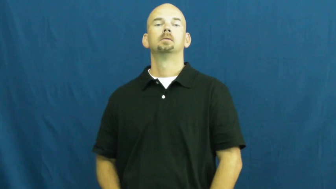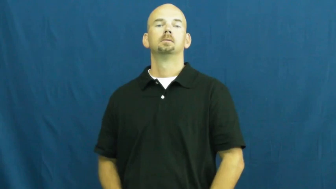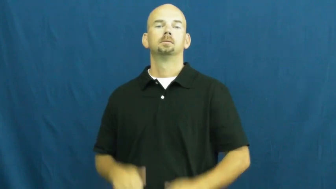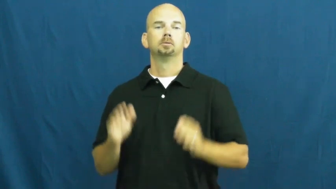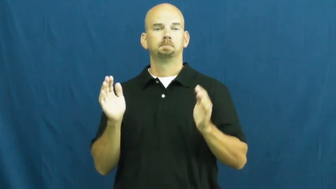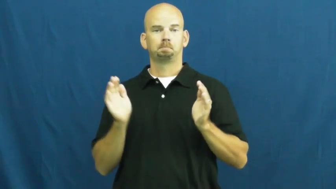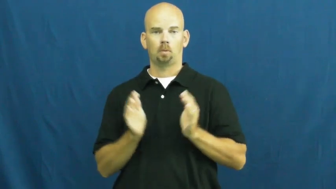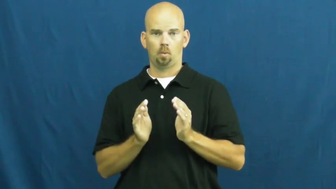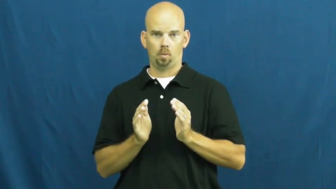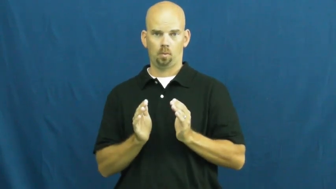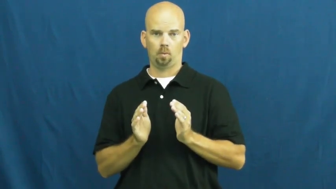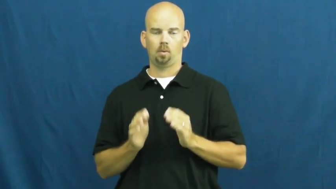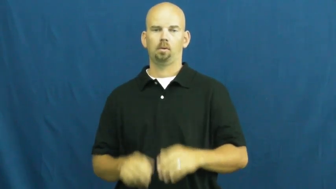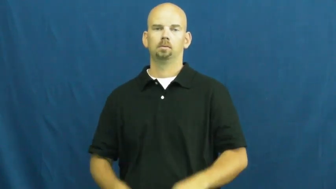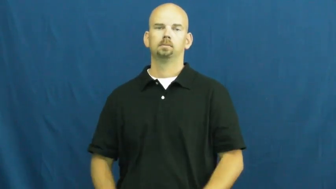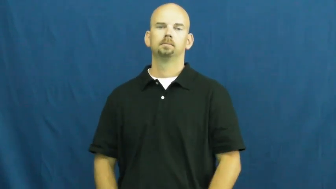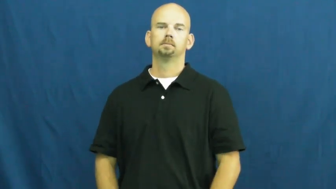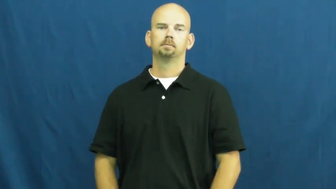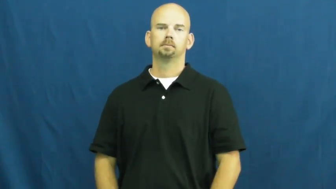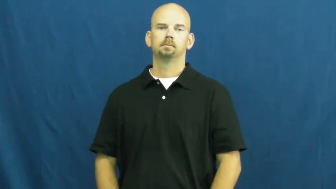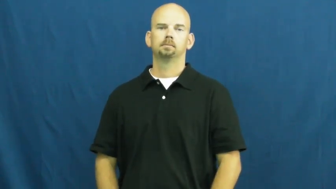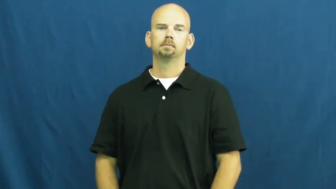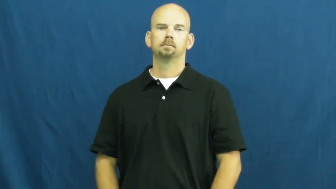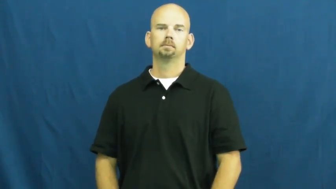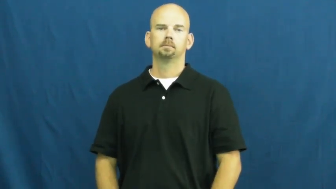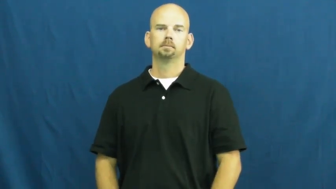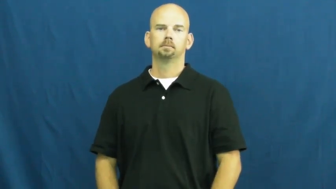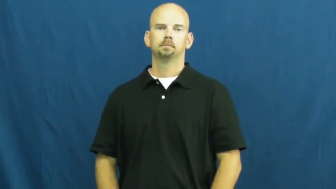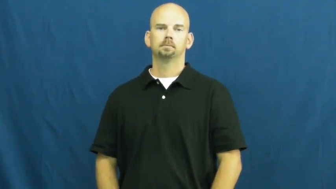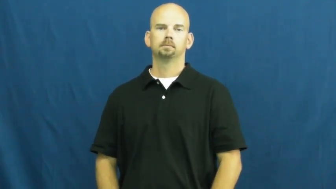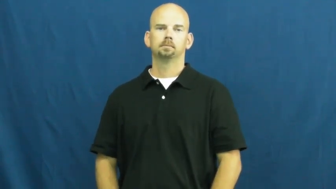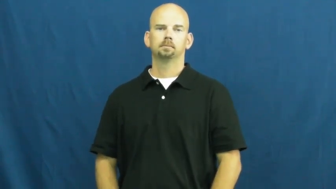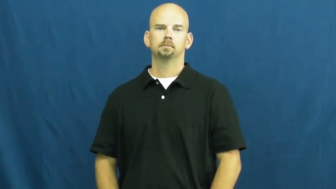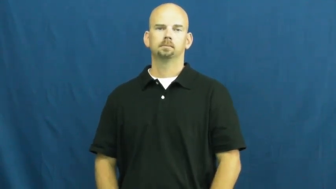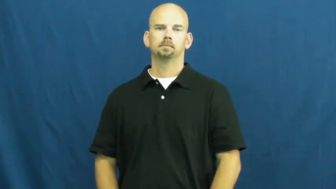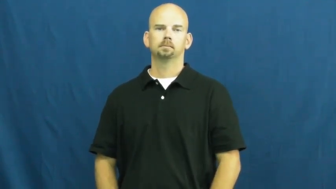little,small